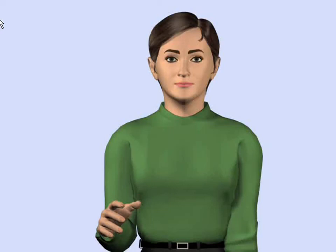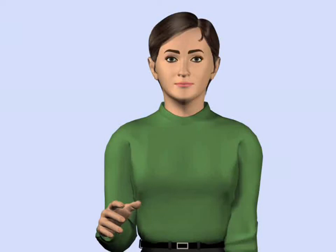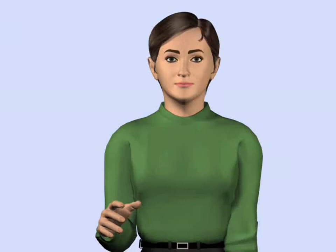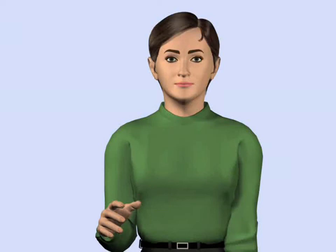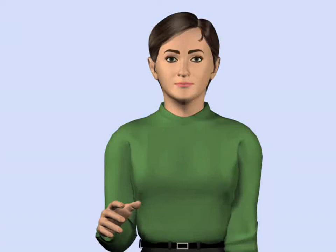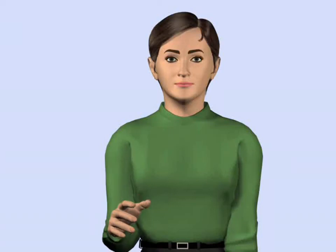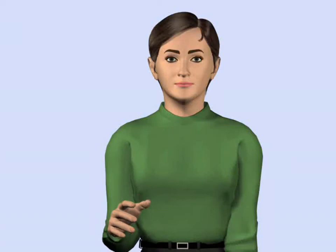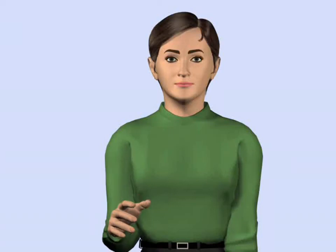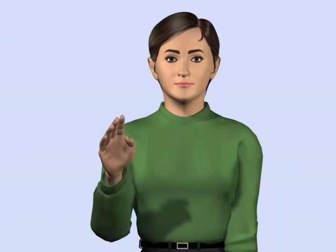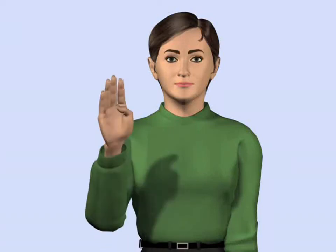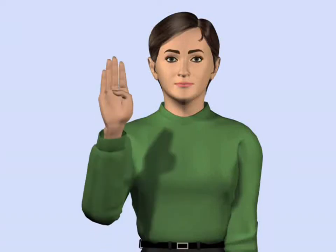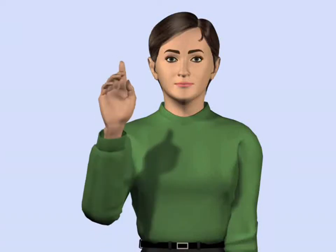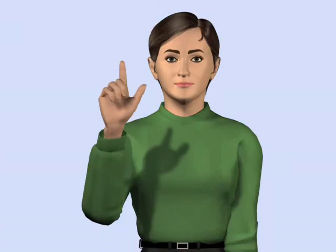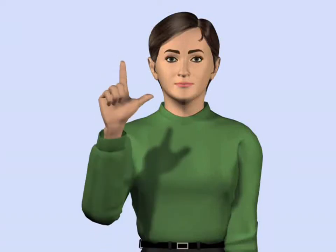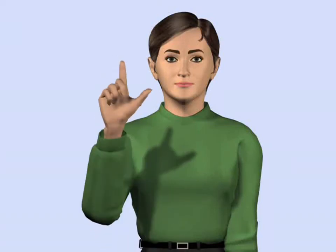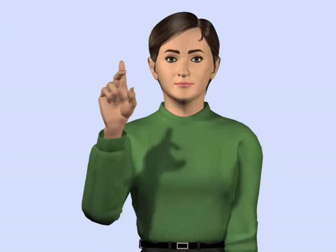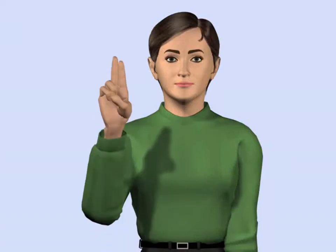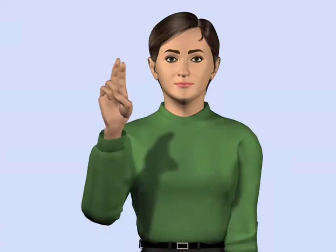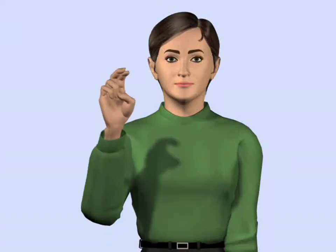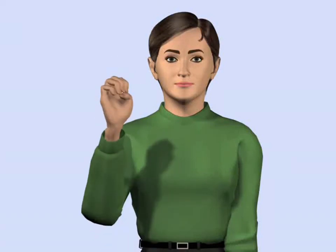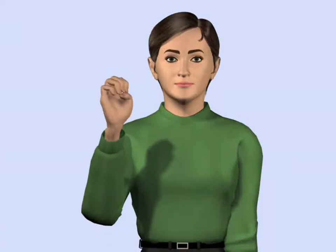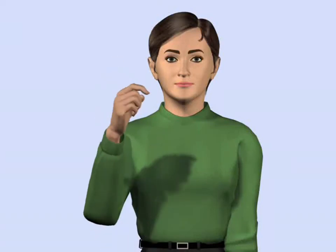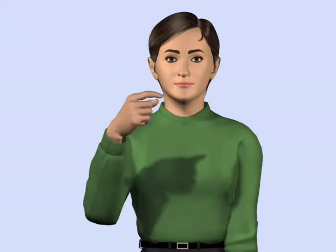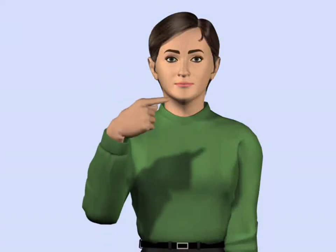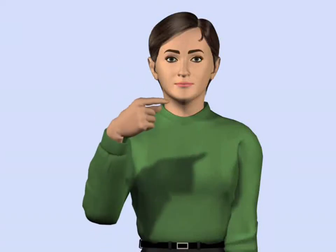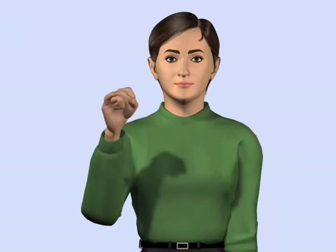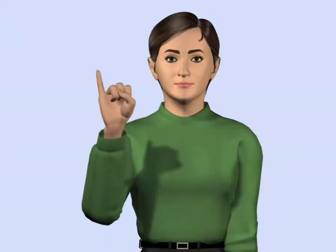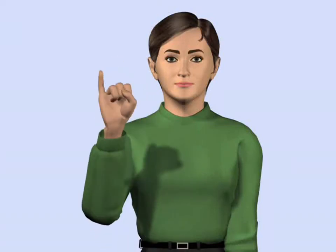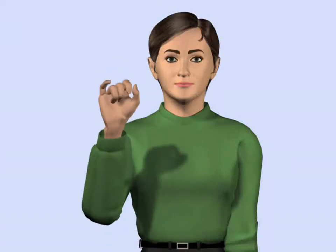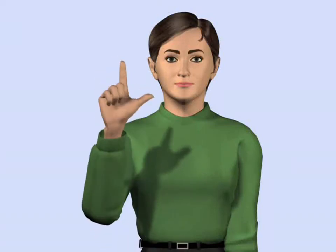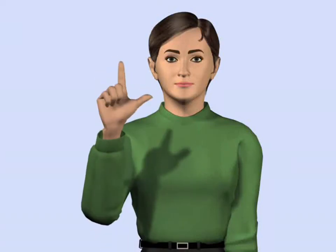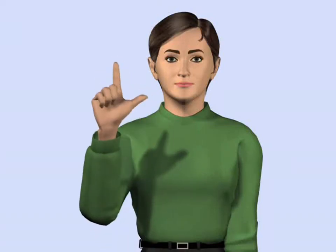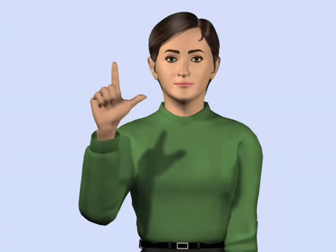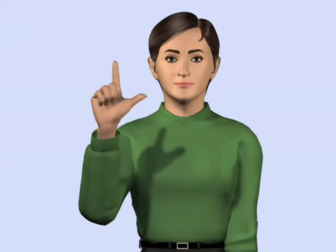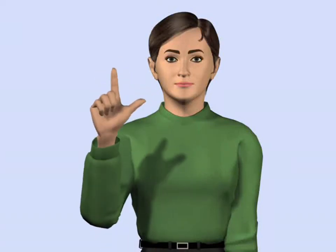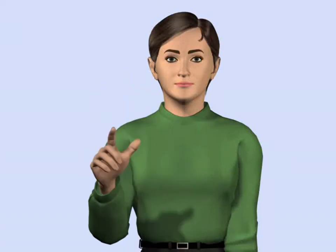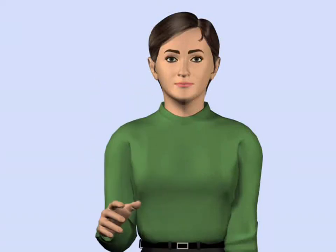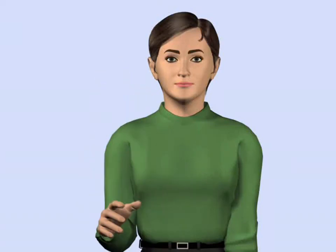bluegill